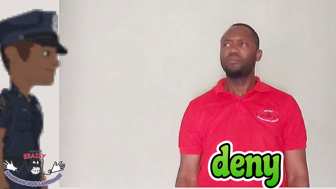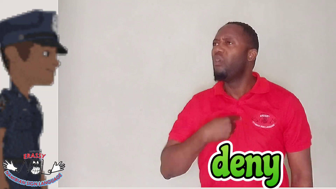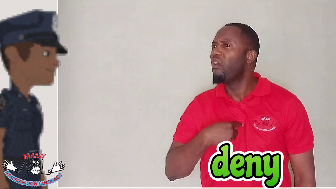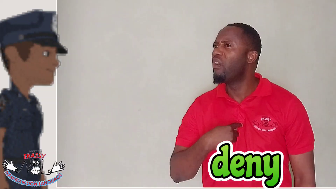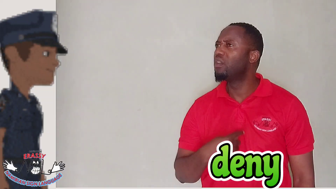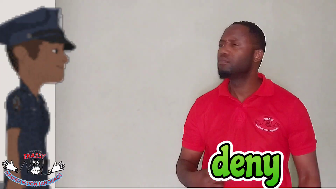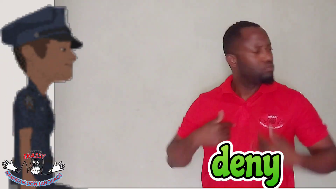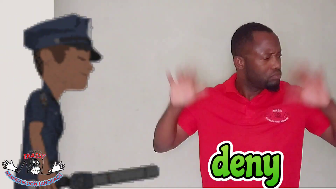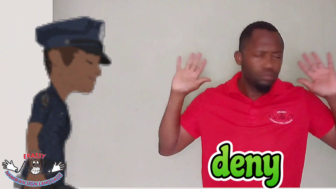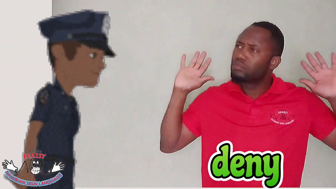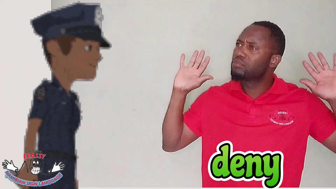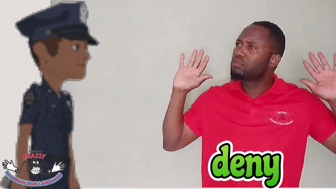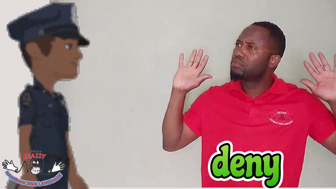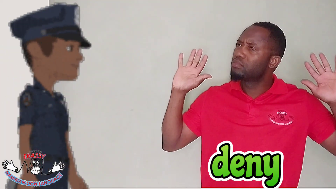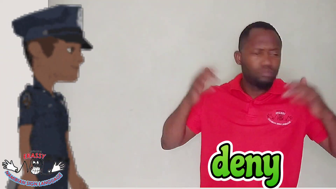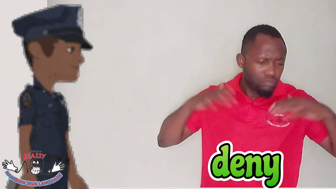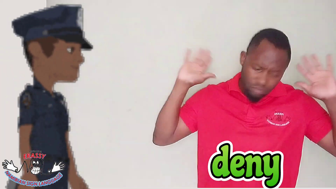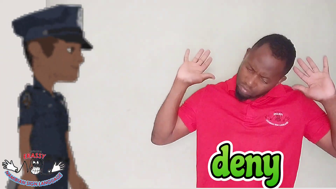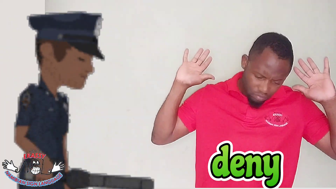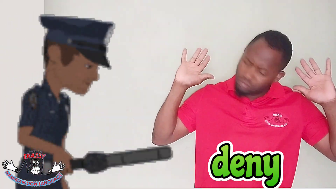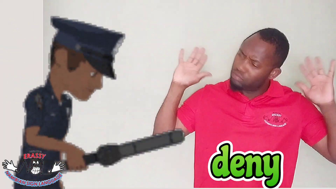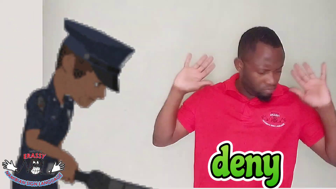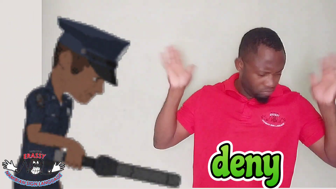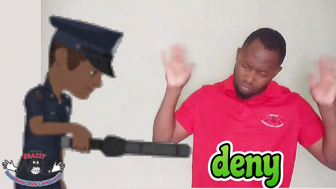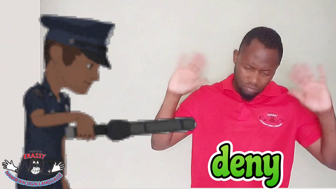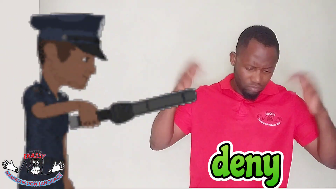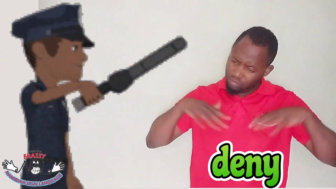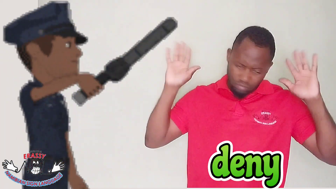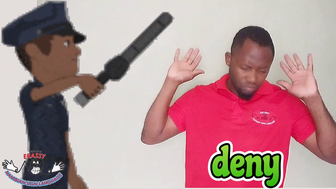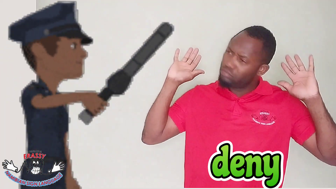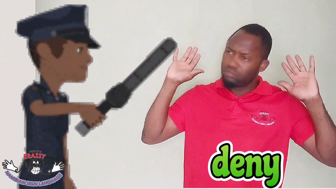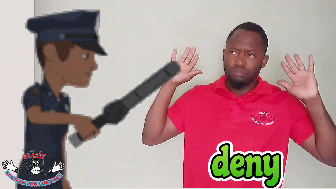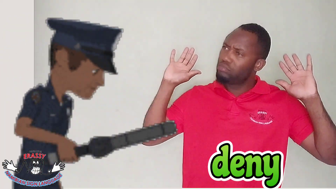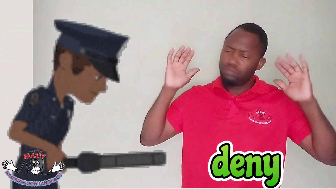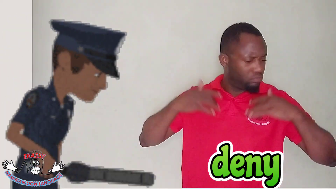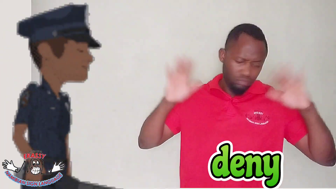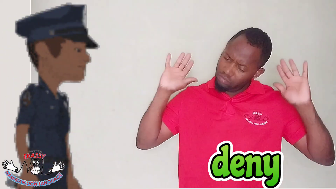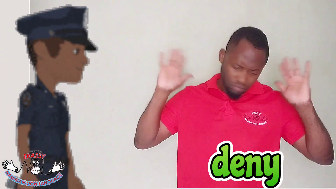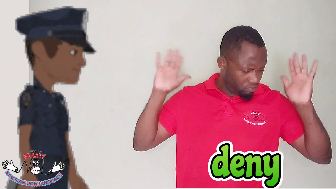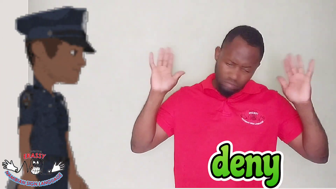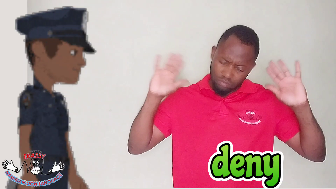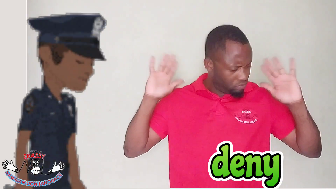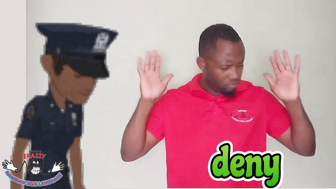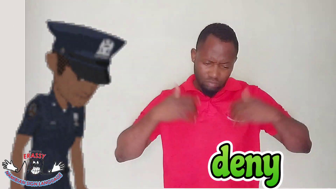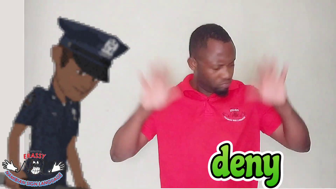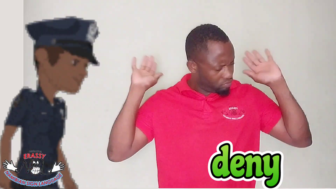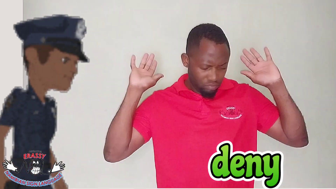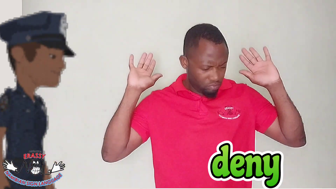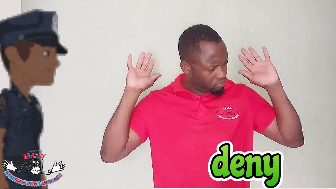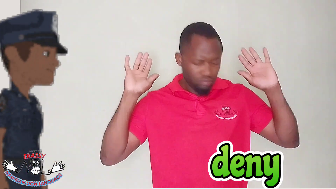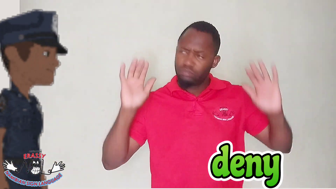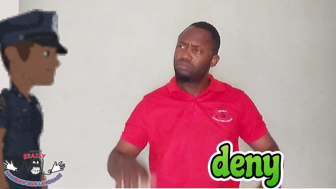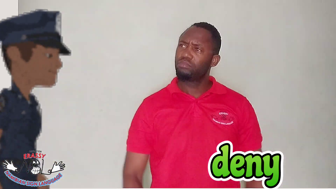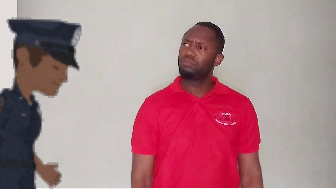deny